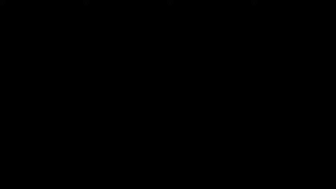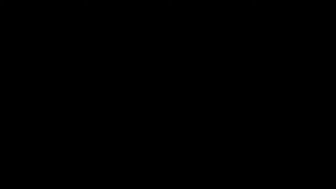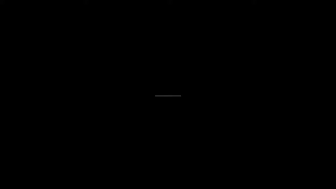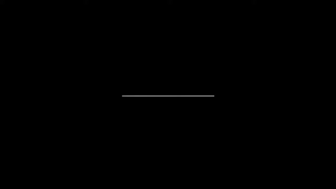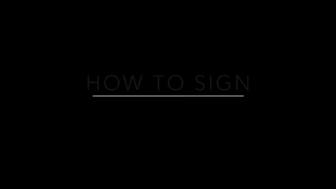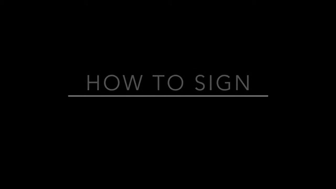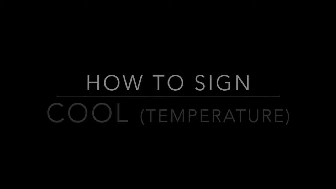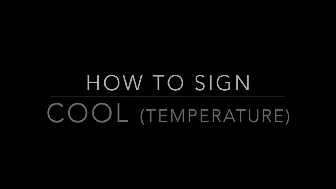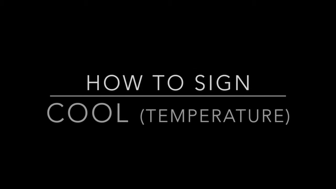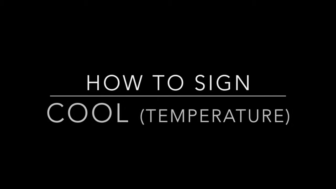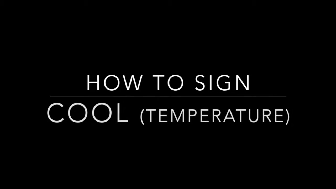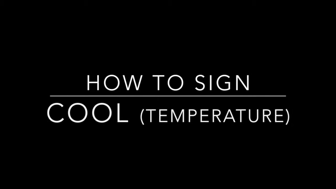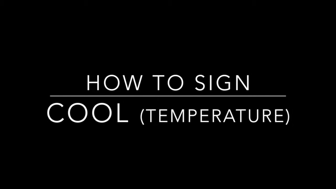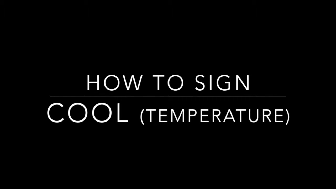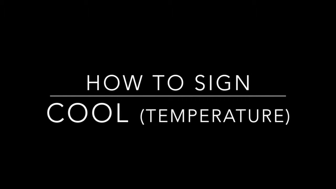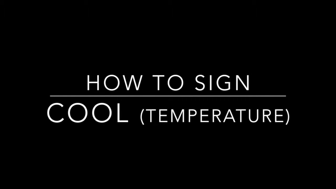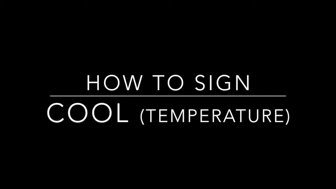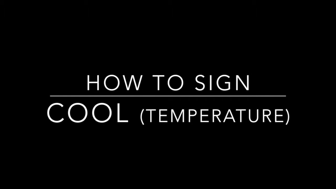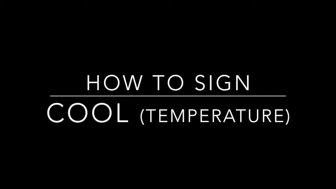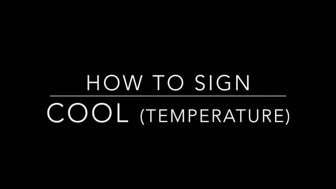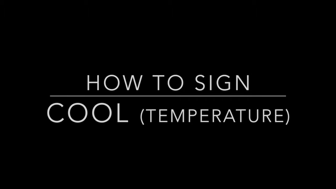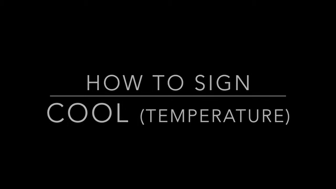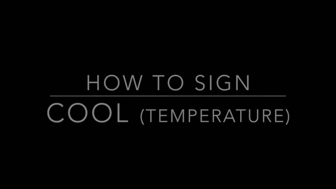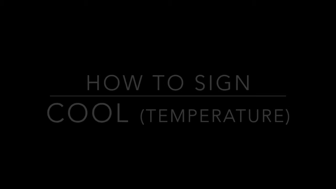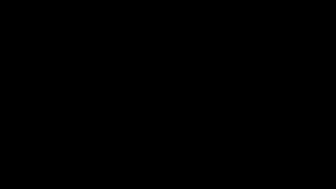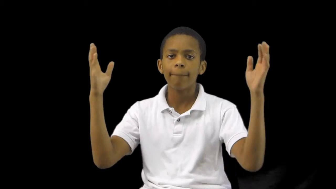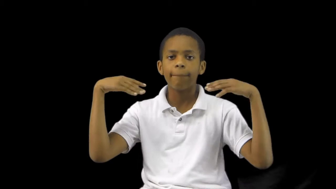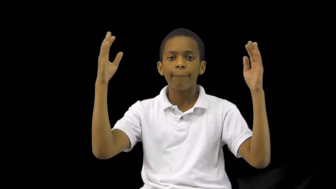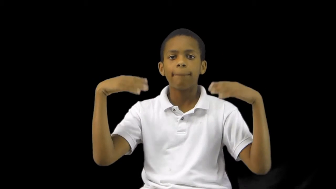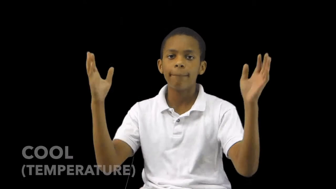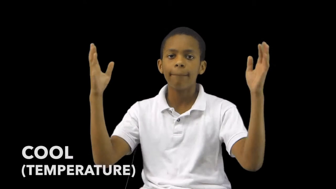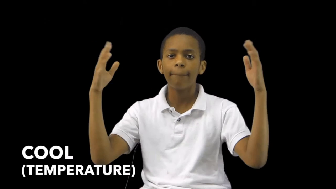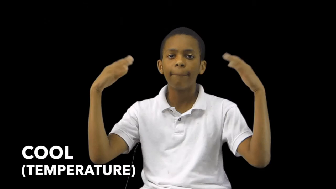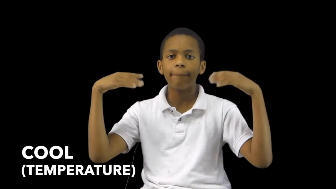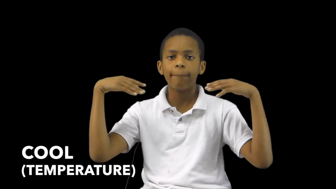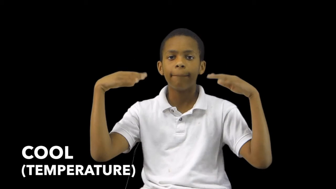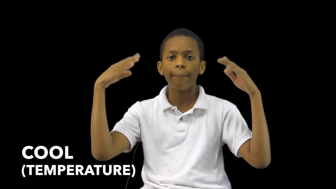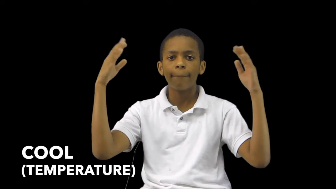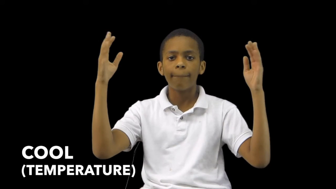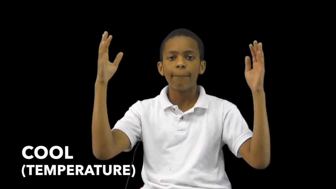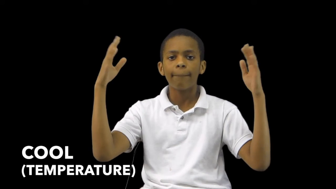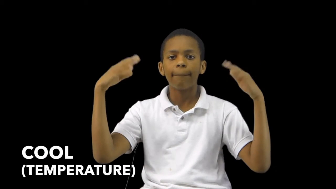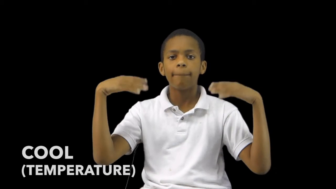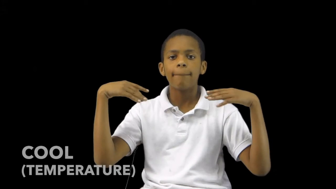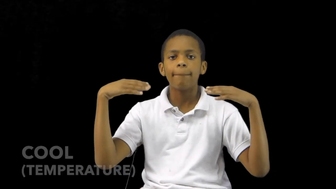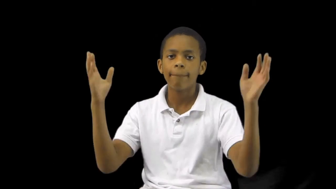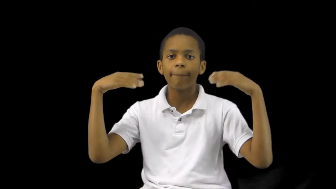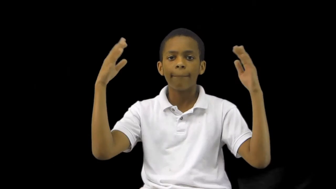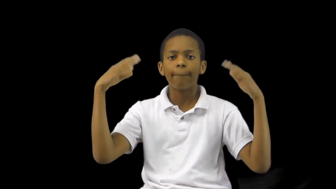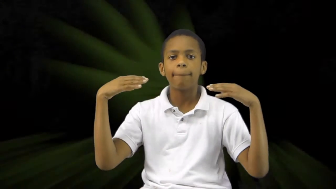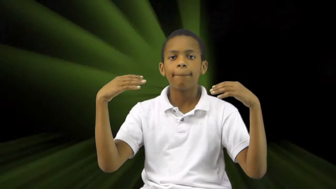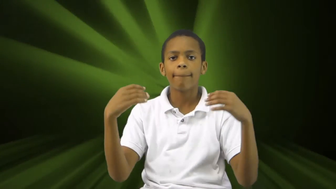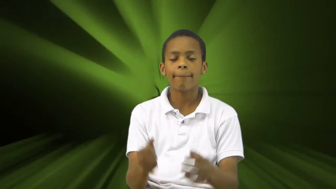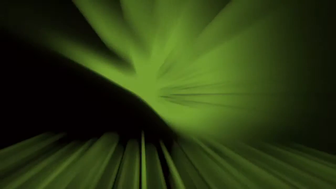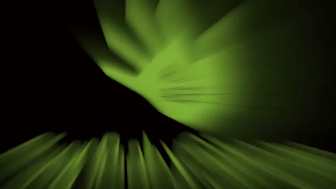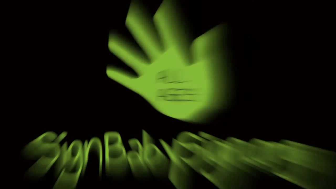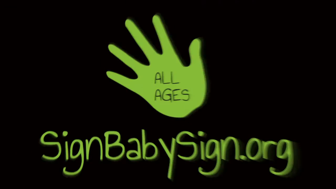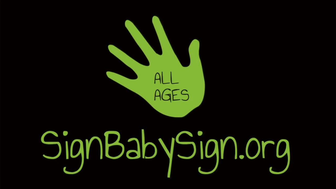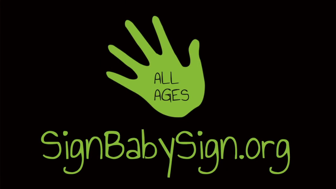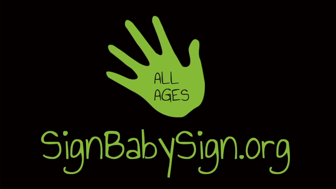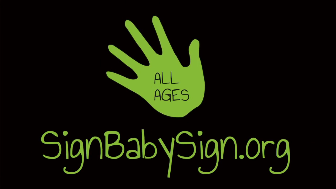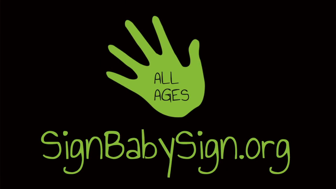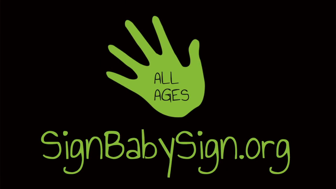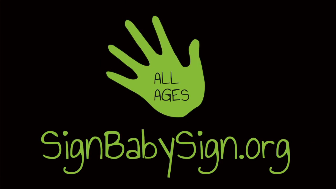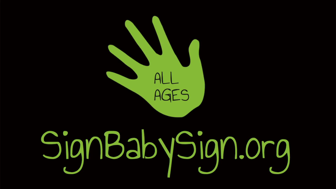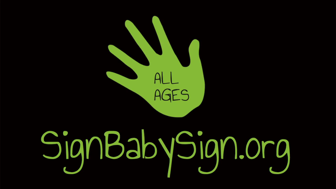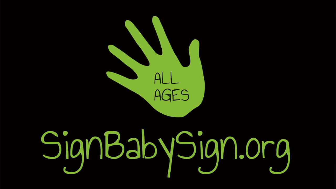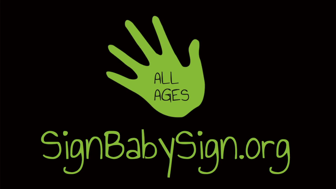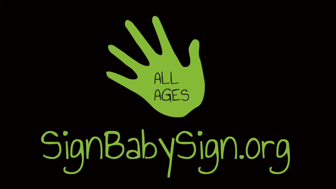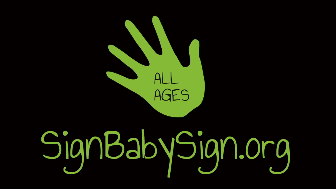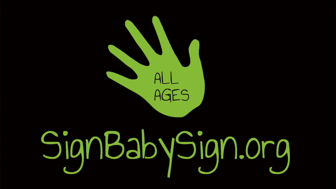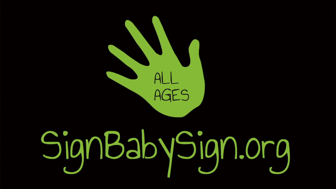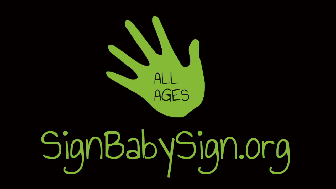Cool (Temperature)